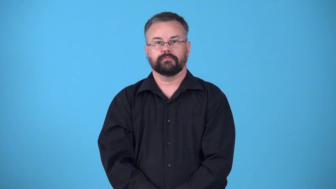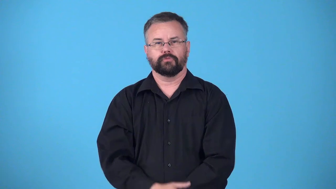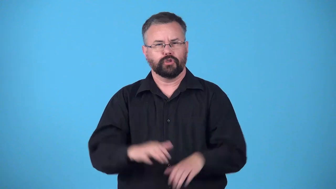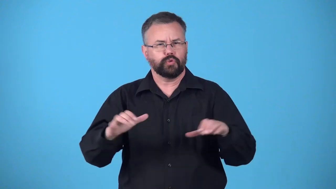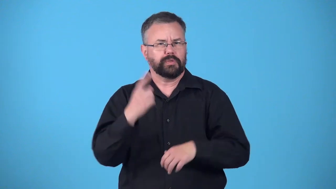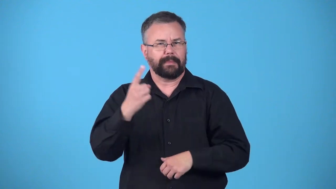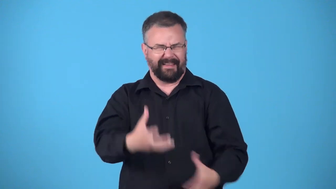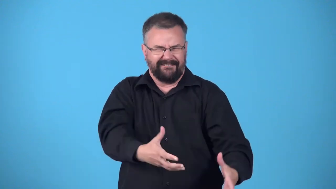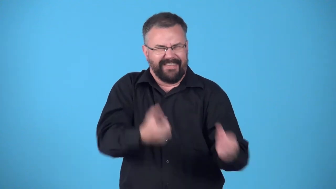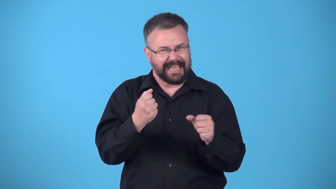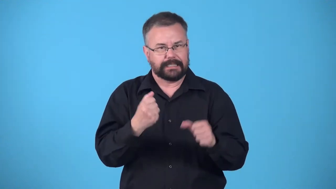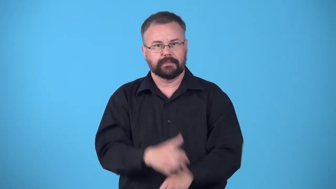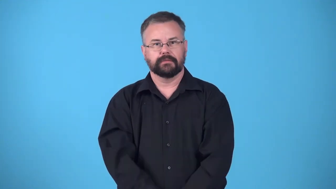air out